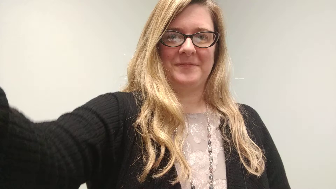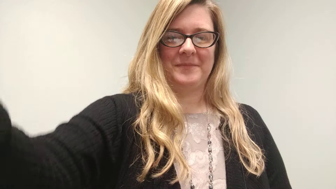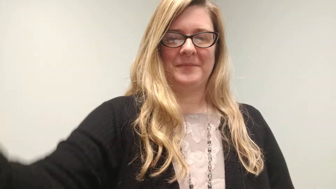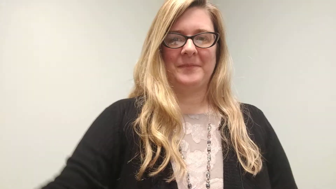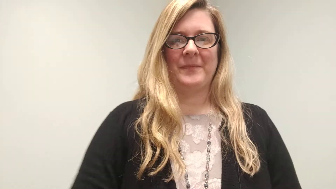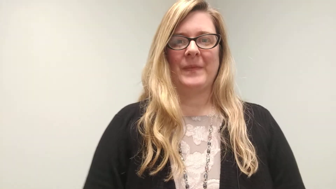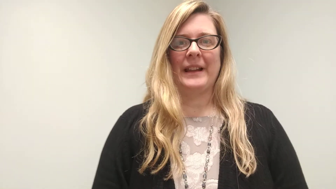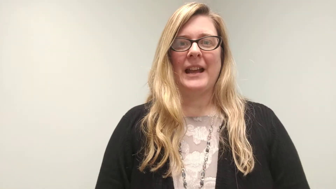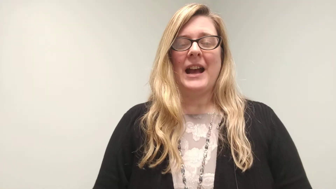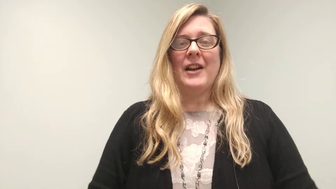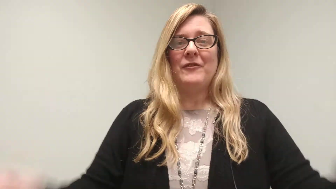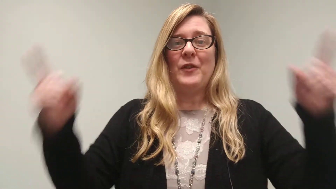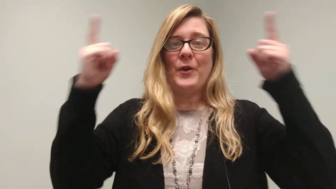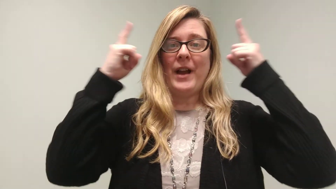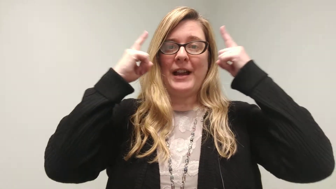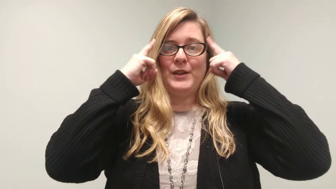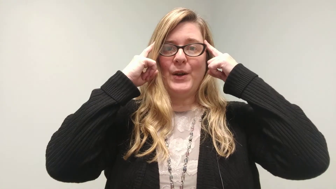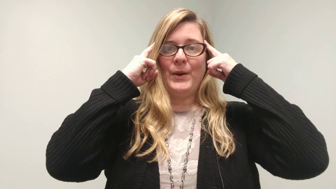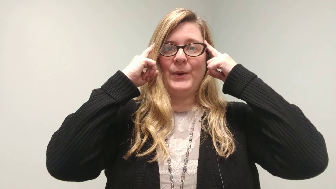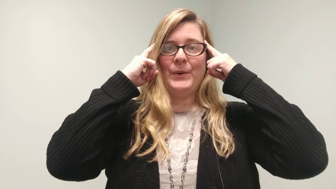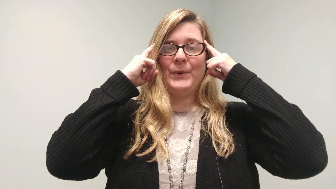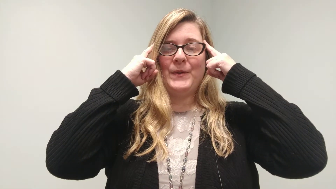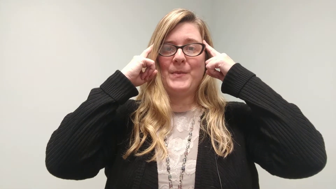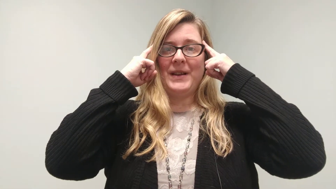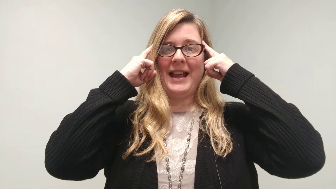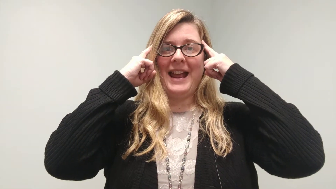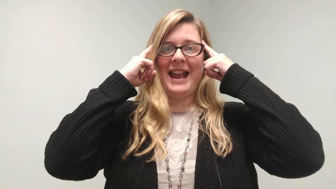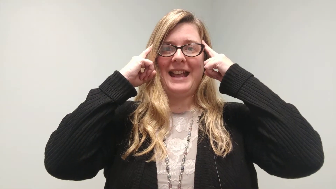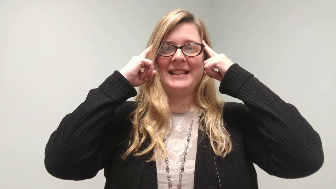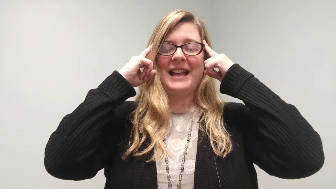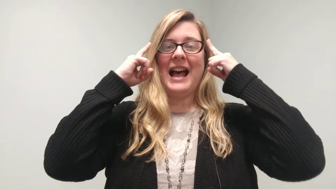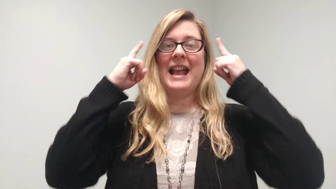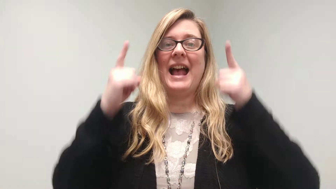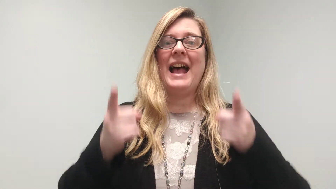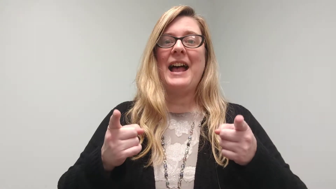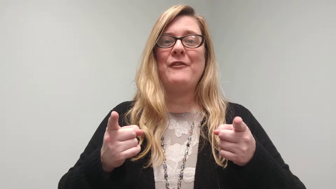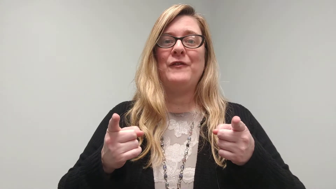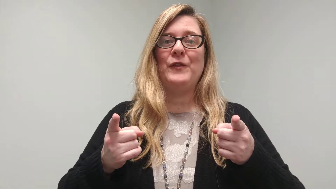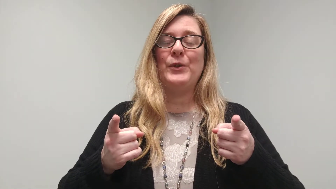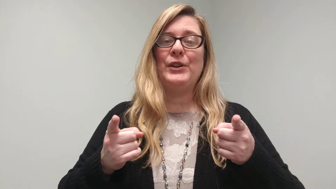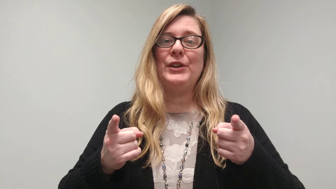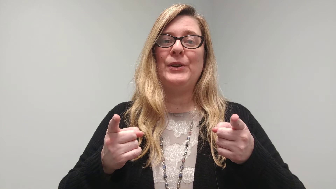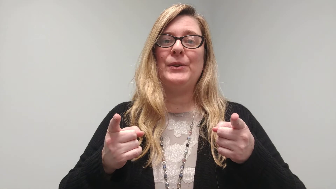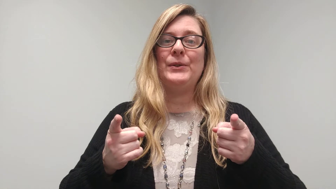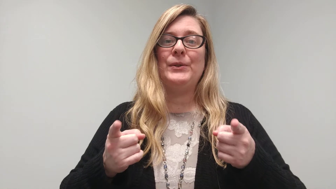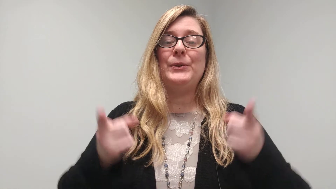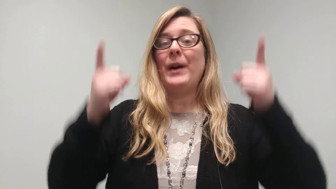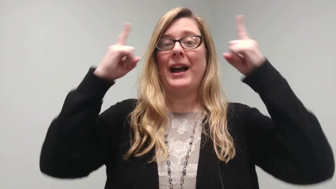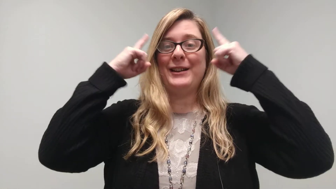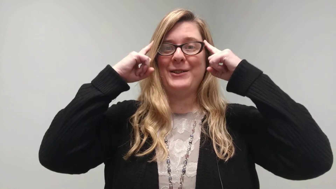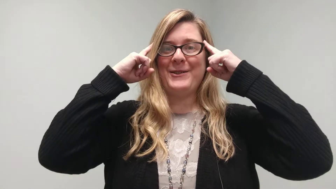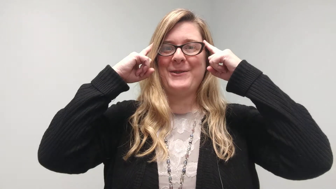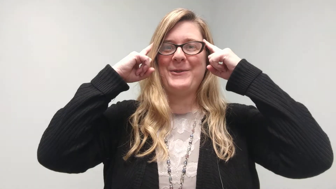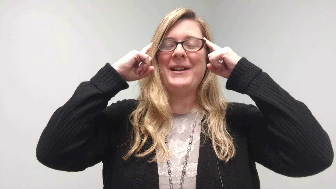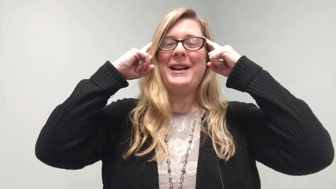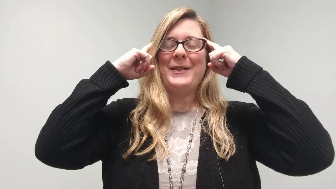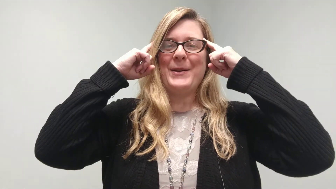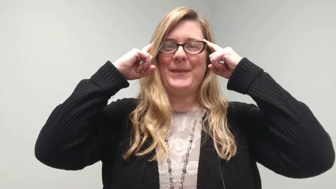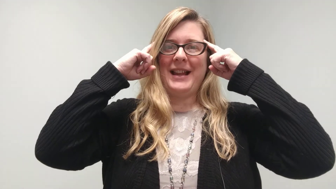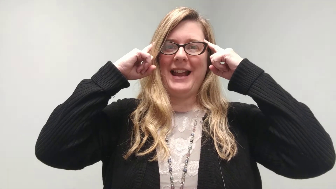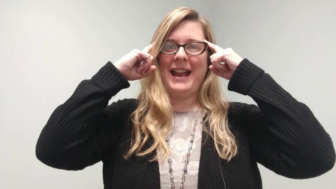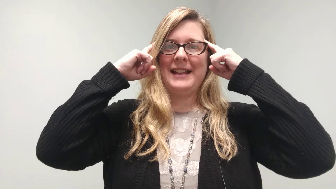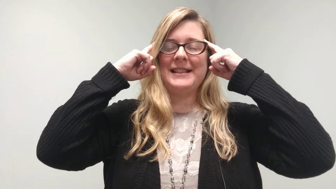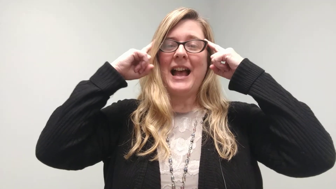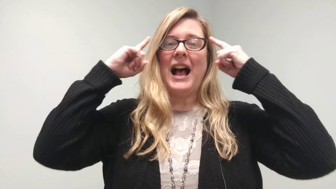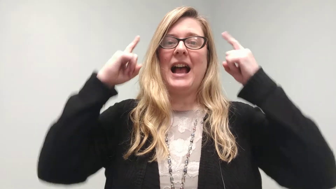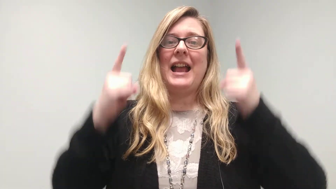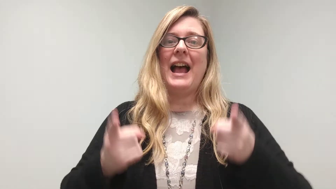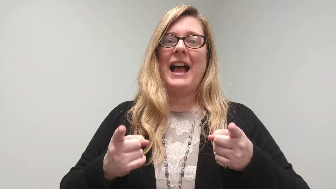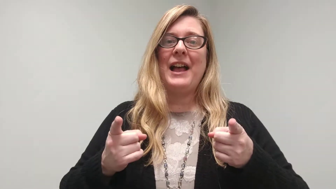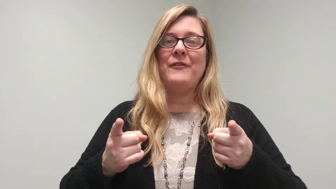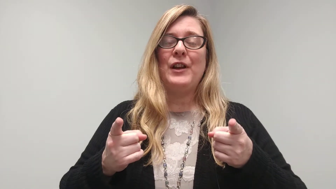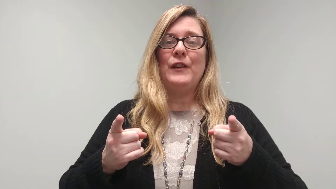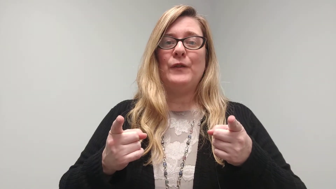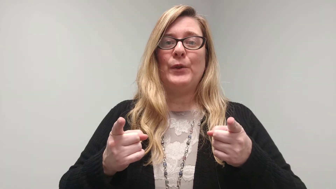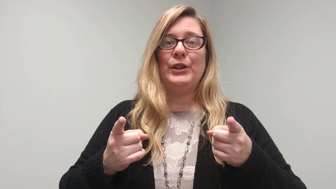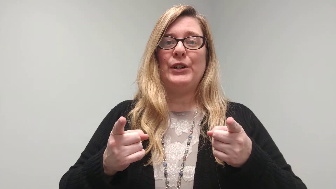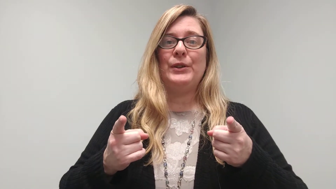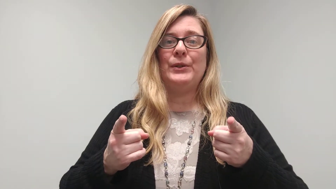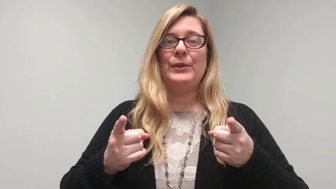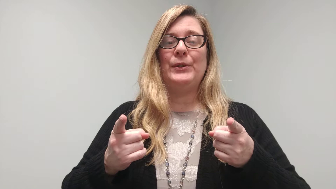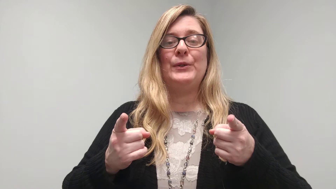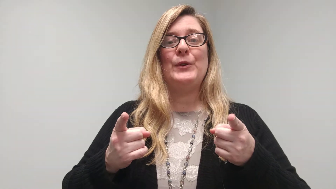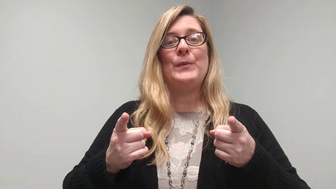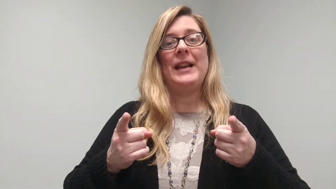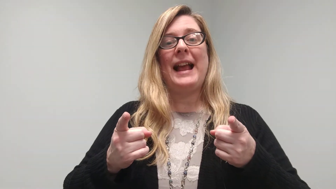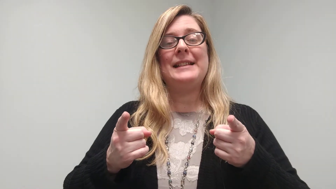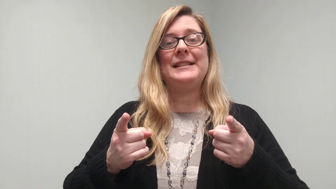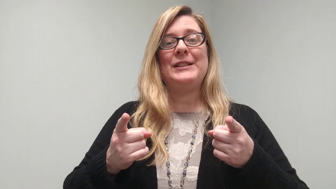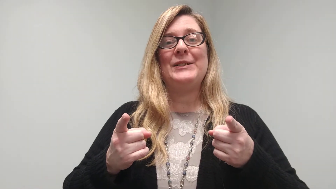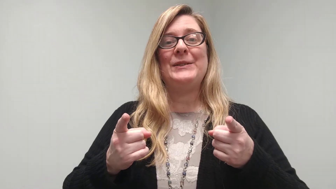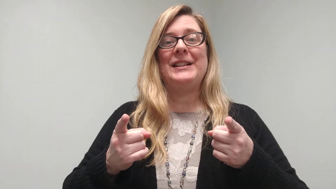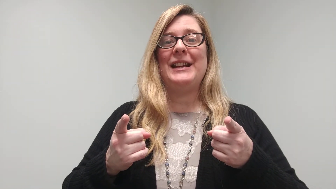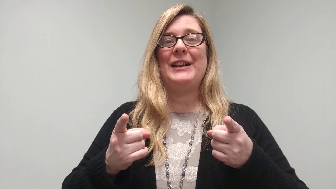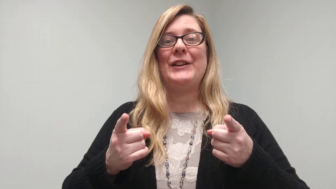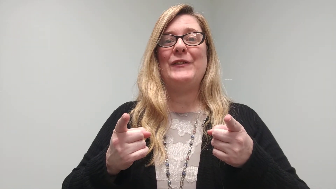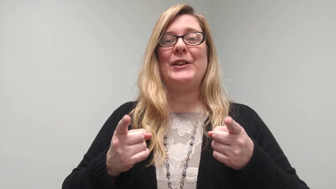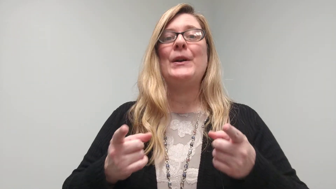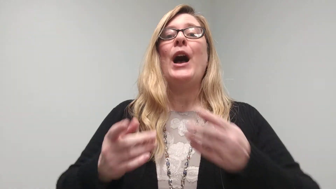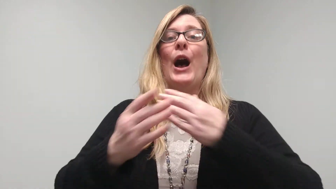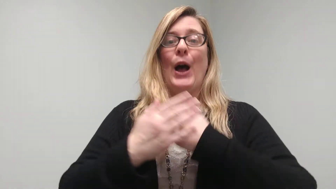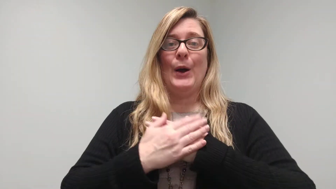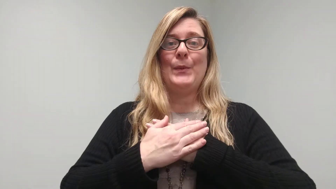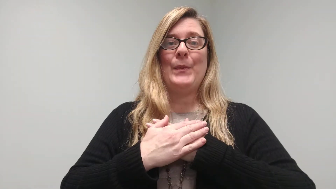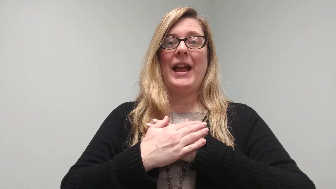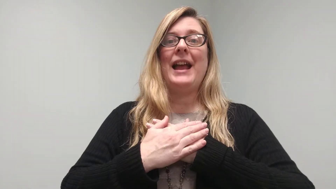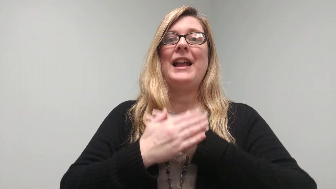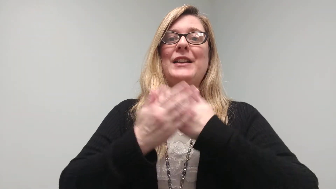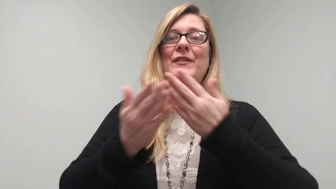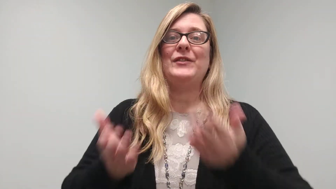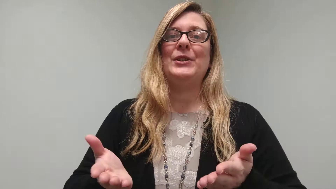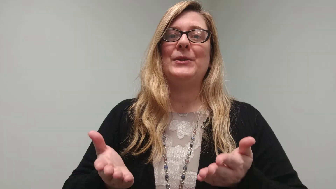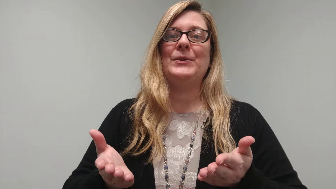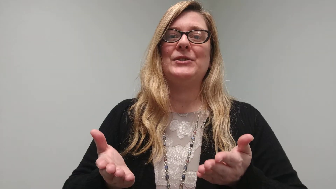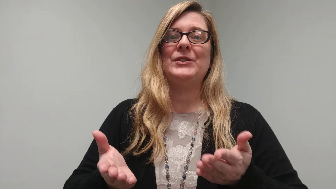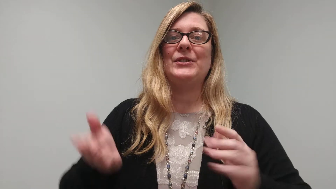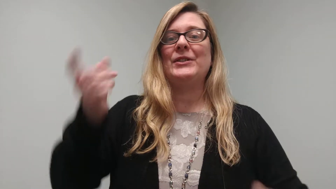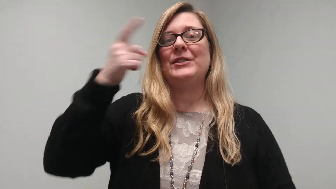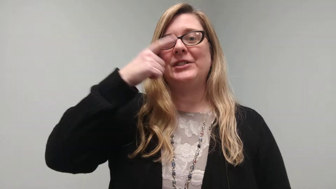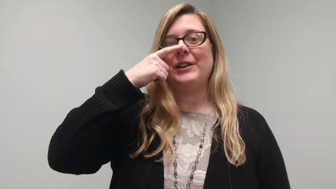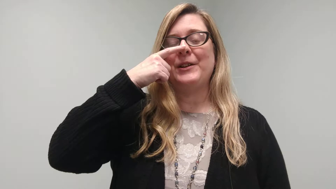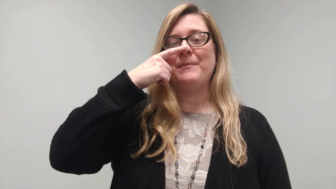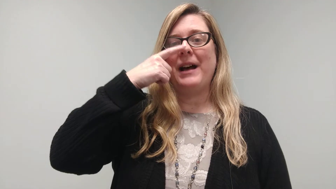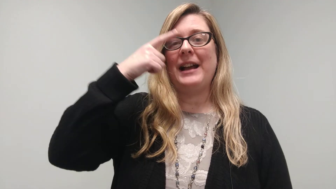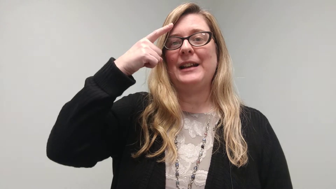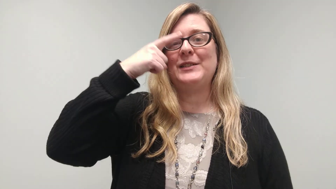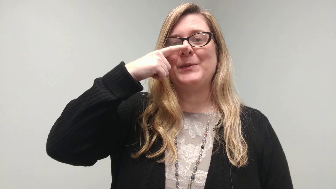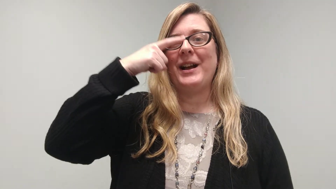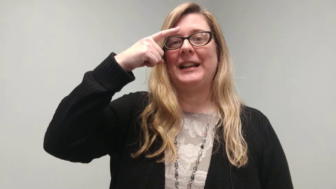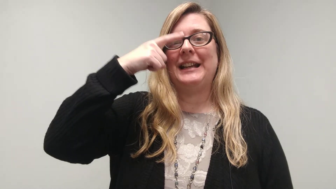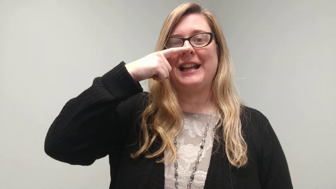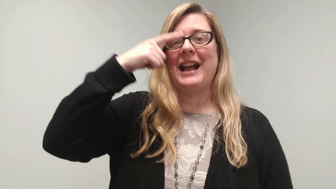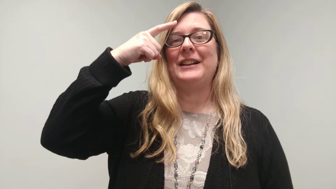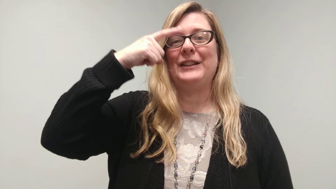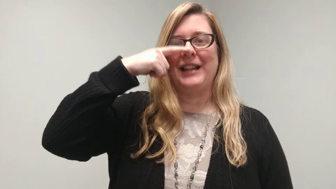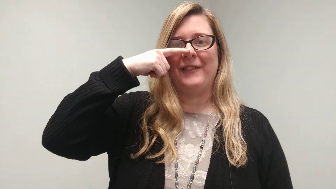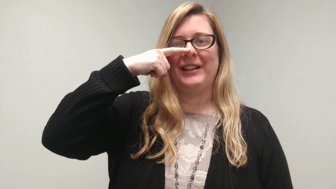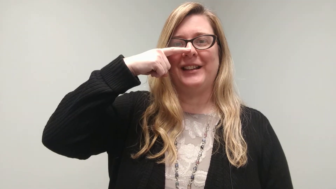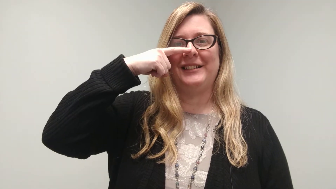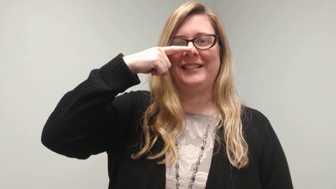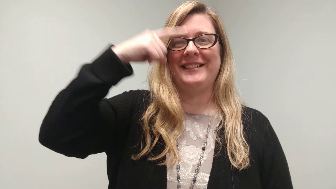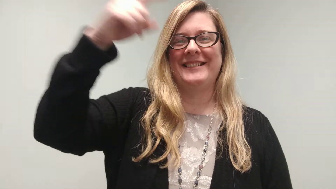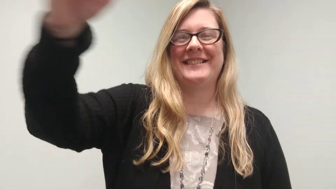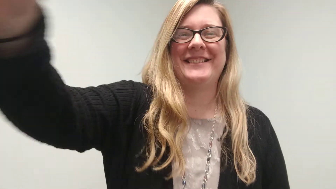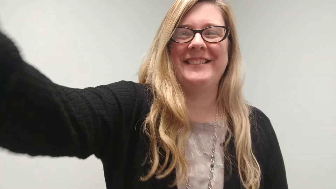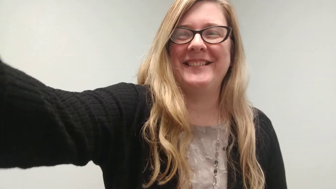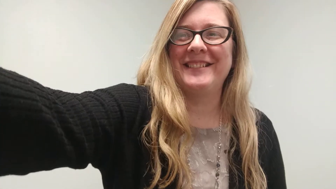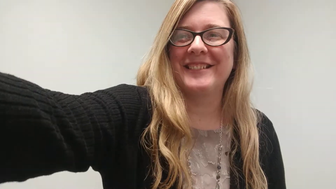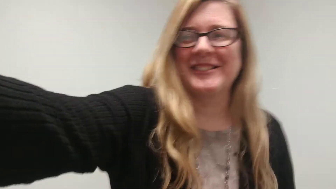Jeremiah 29:11